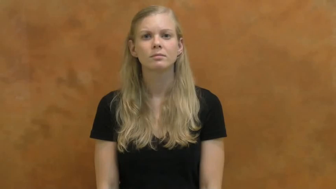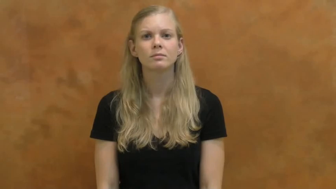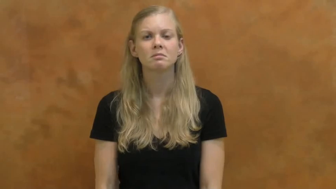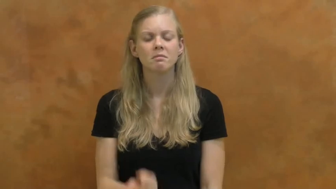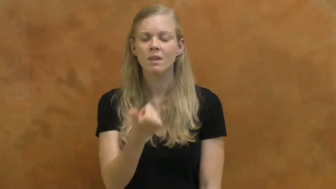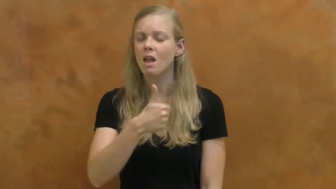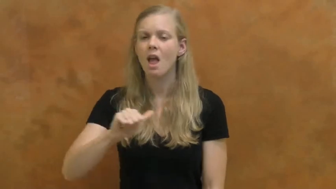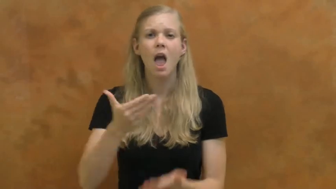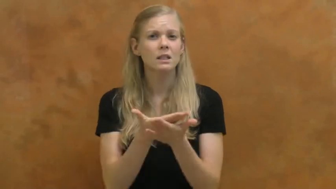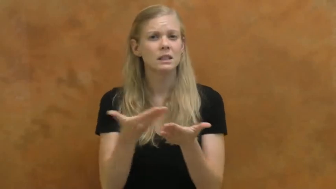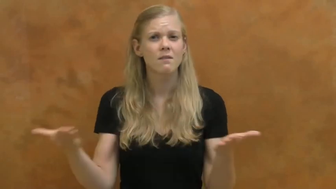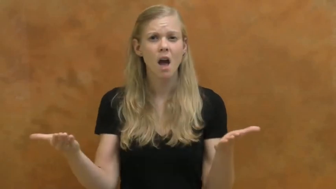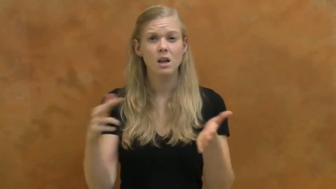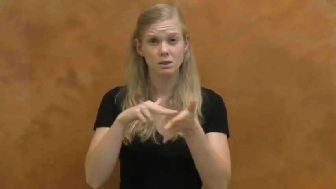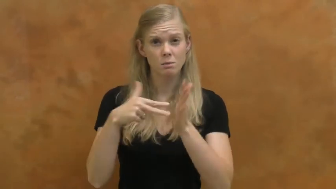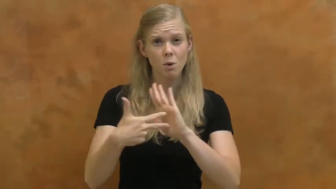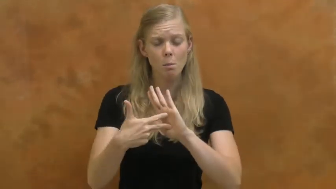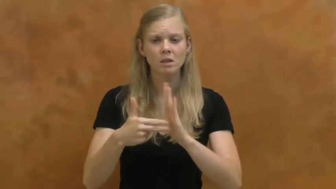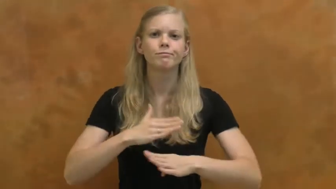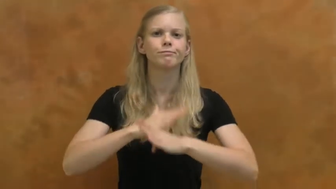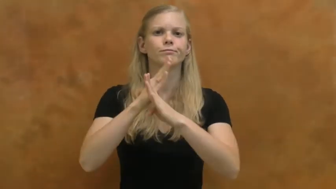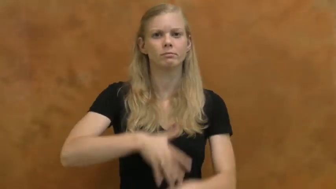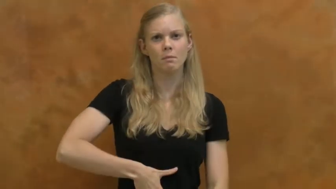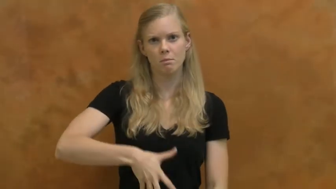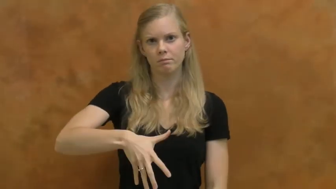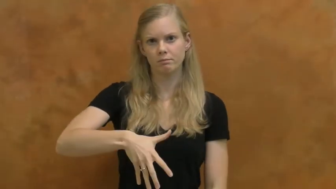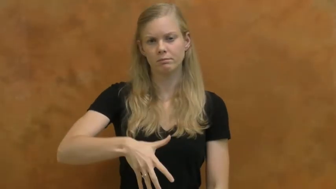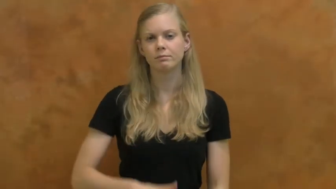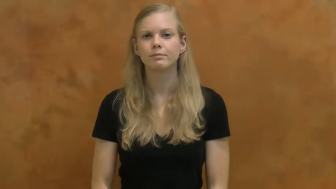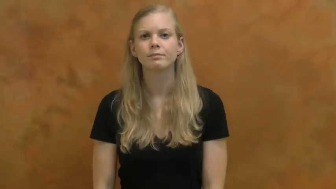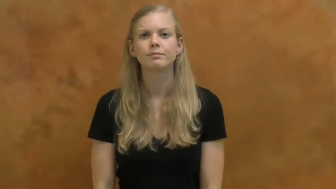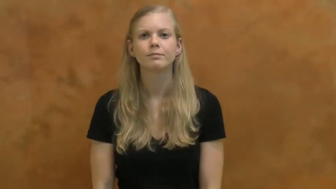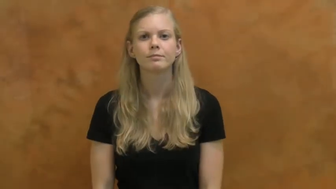contraceptive